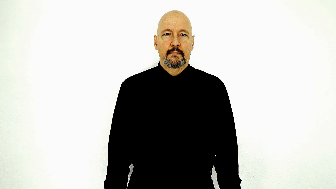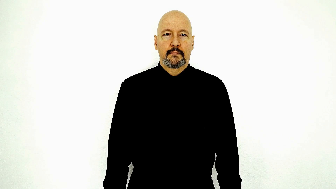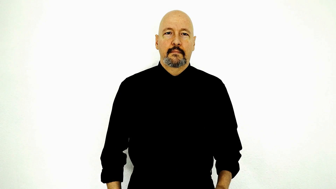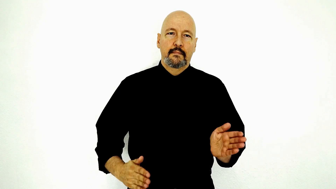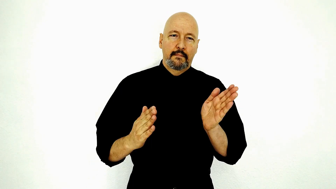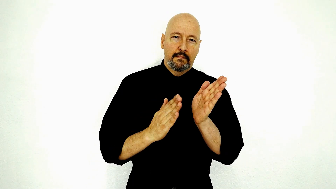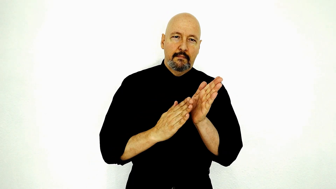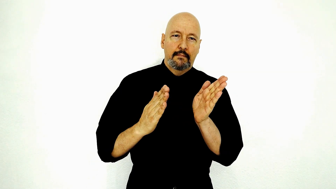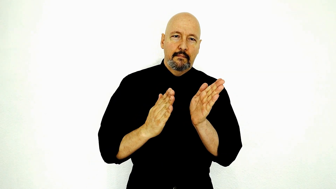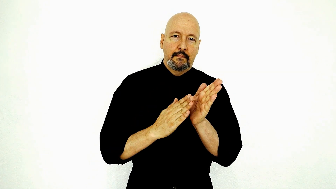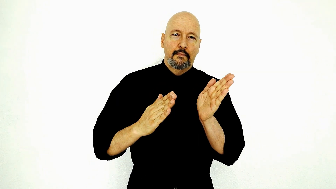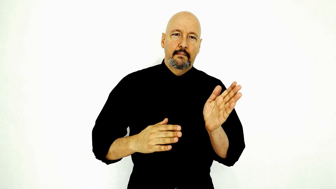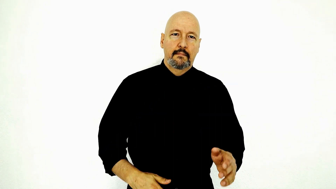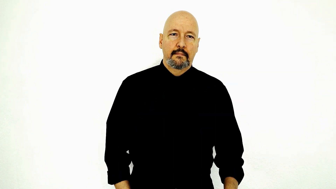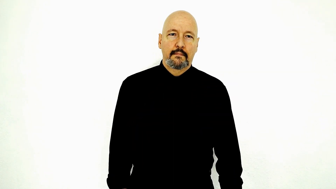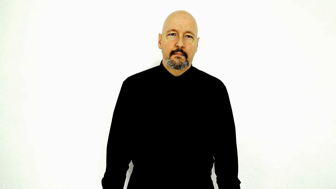RHYTHM